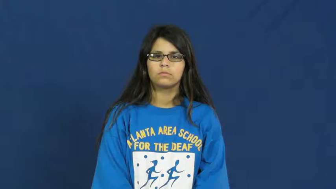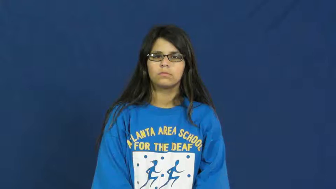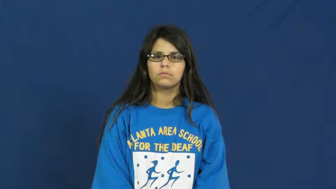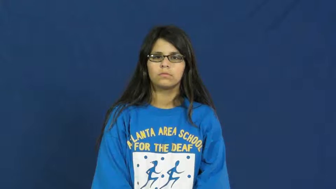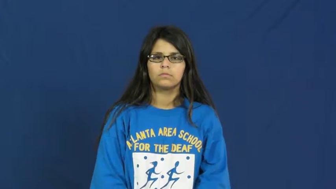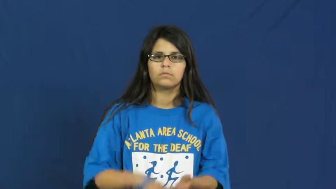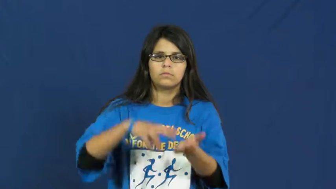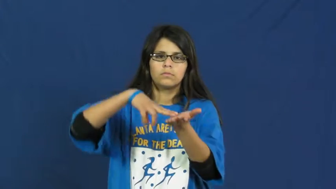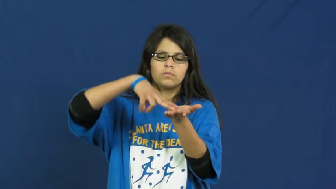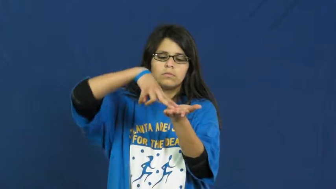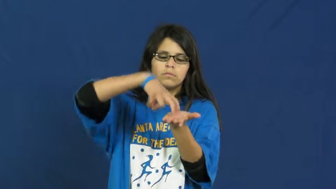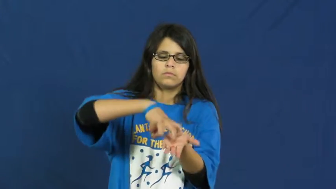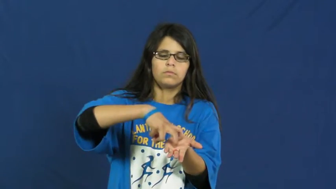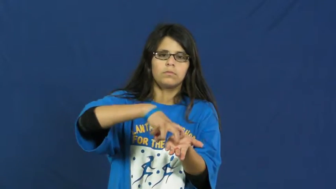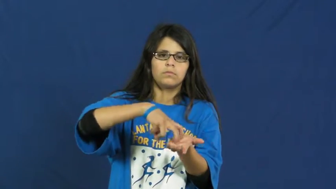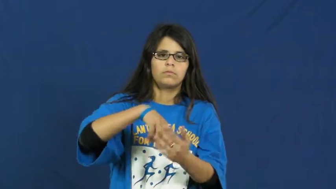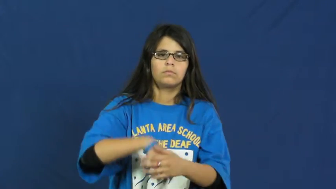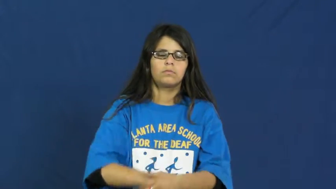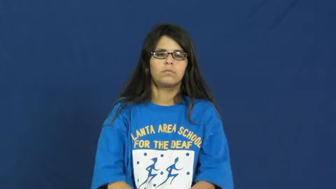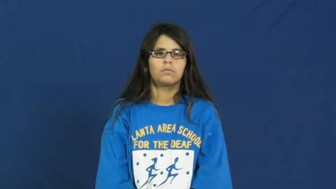protestant